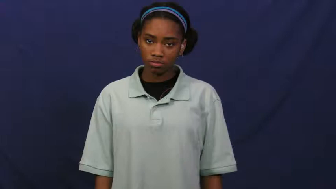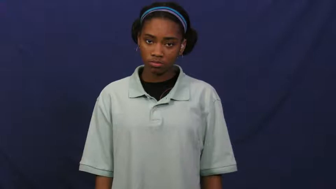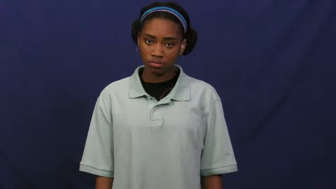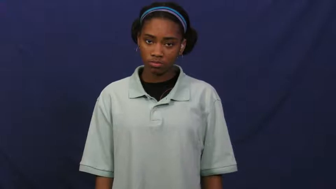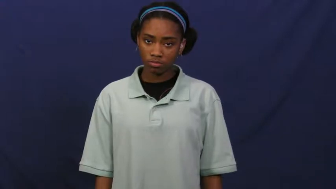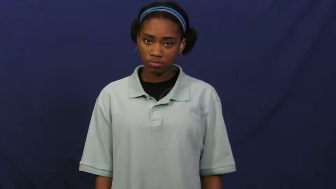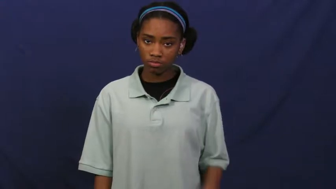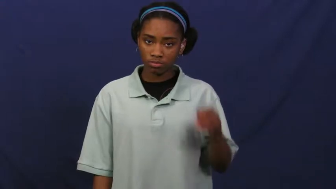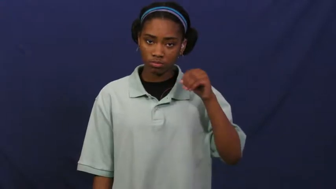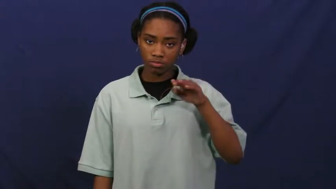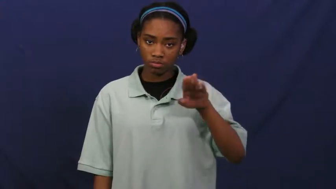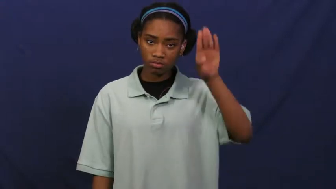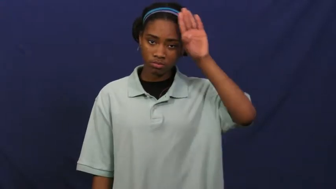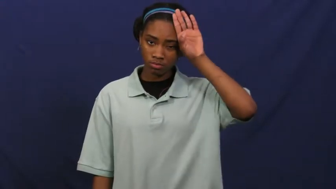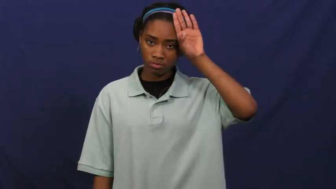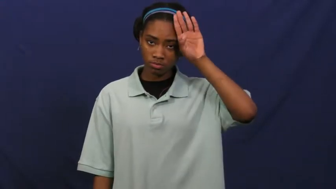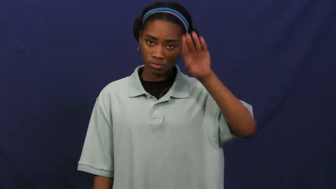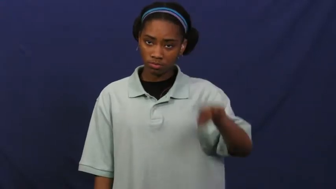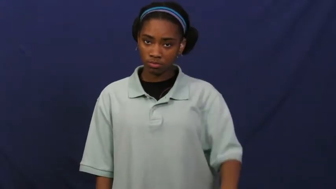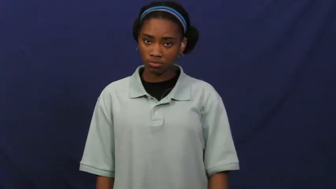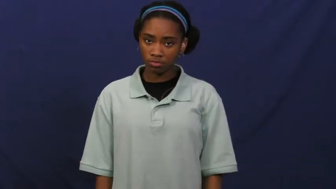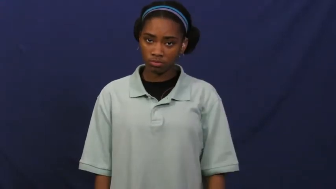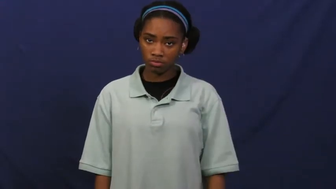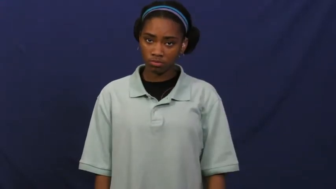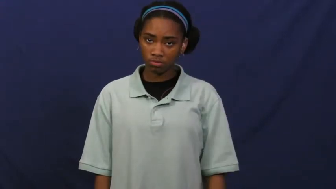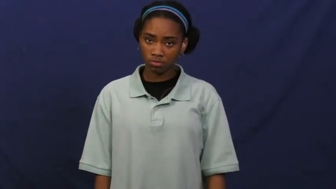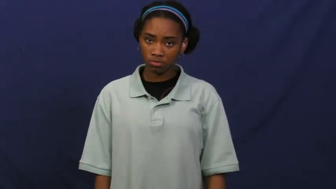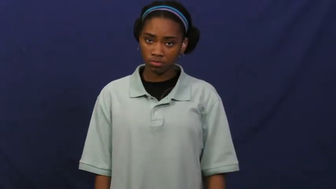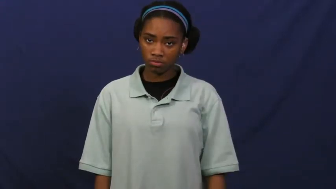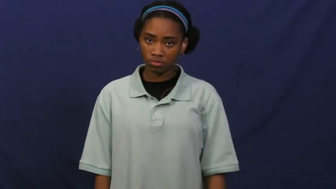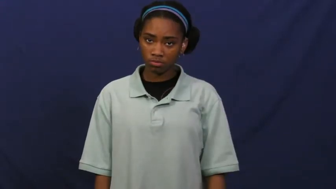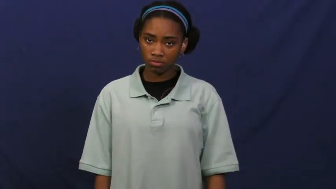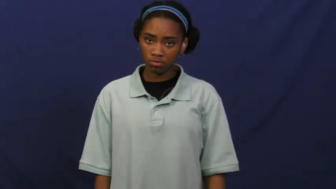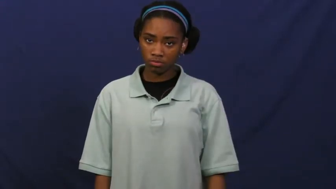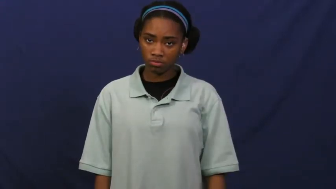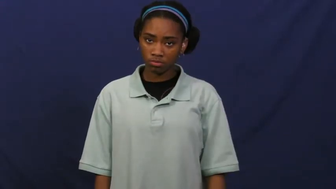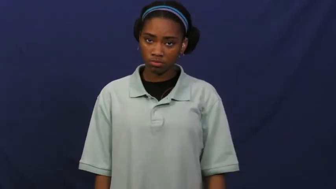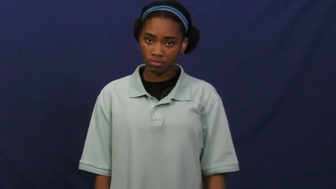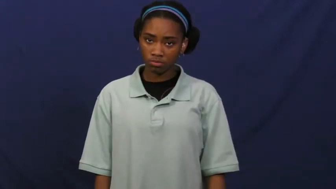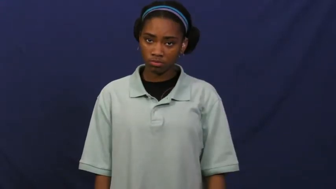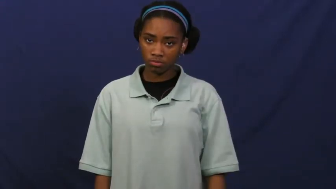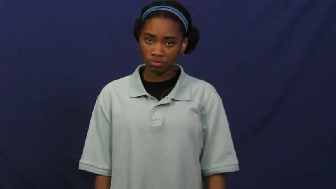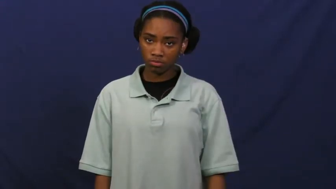cowboy,cowpuncher,cowpoke,buckaroo,caballero,vaquero